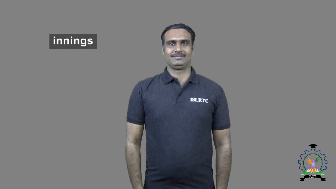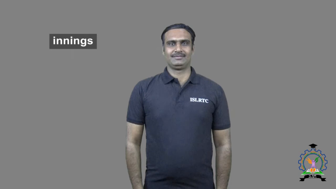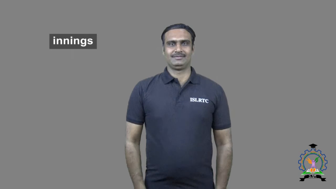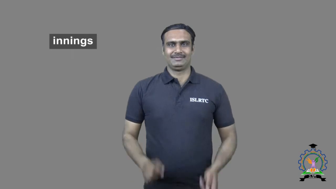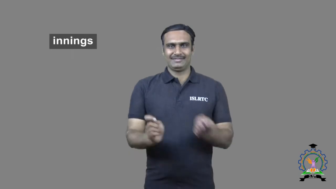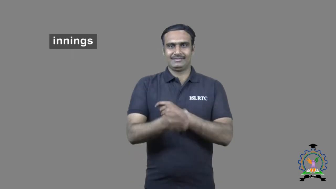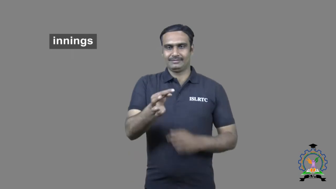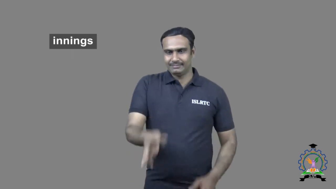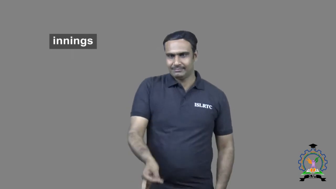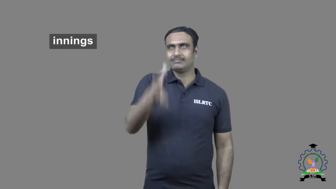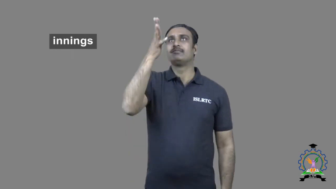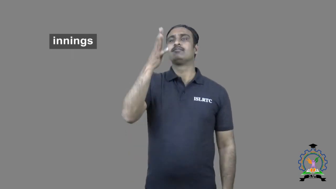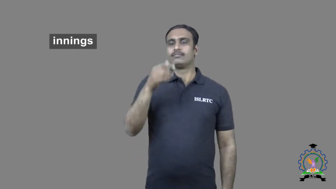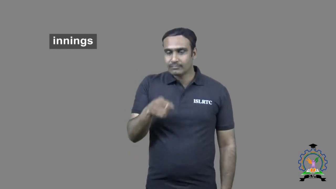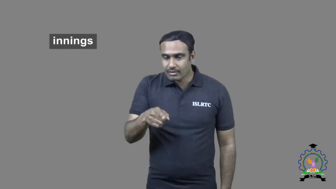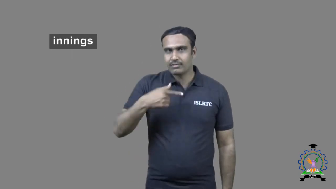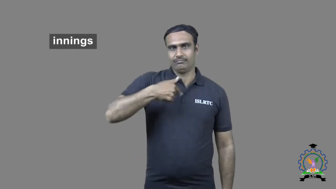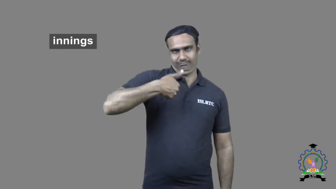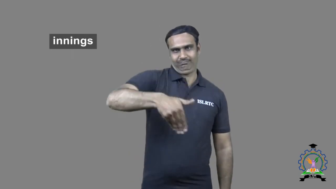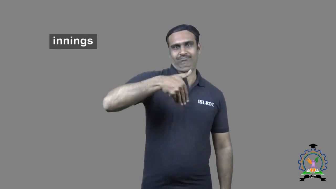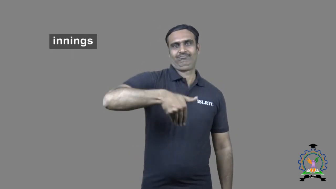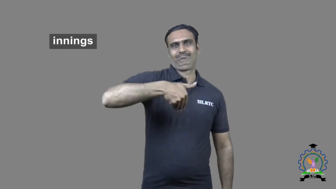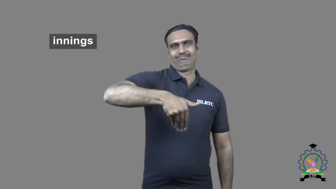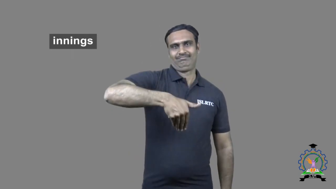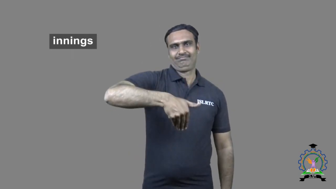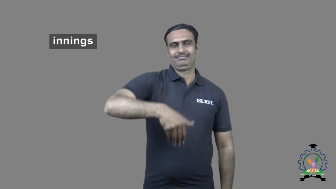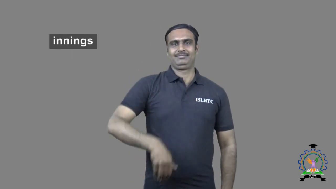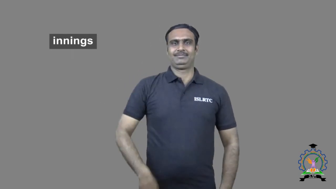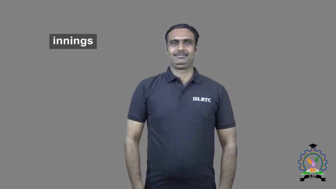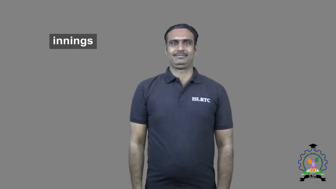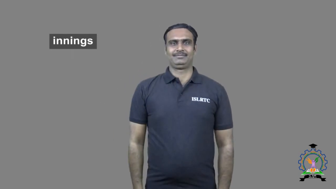innings